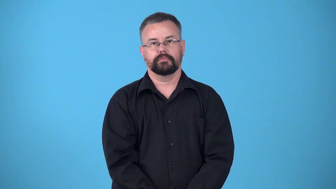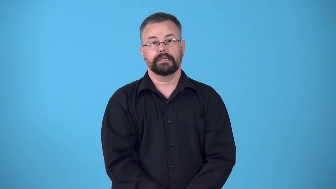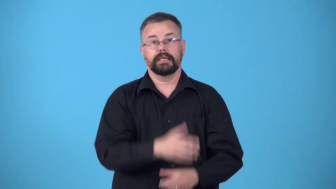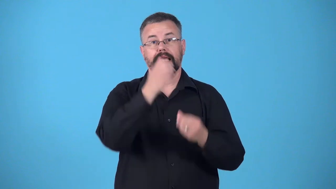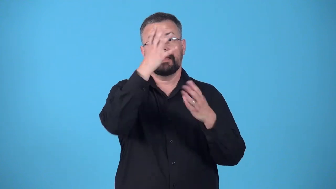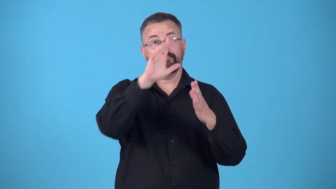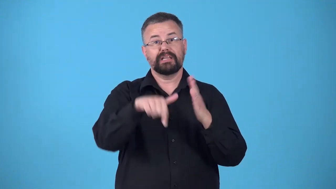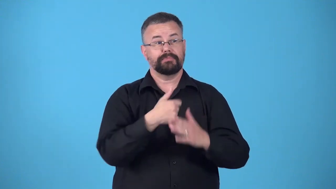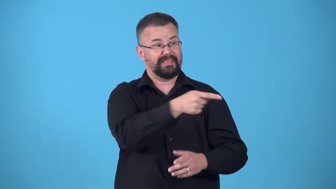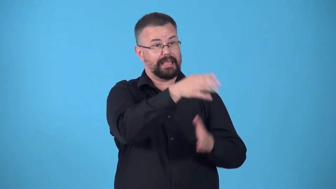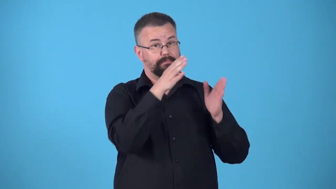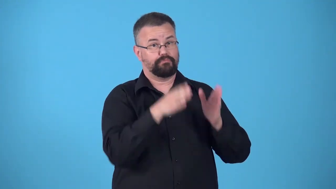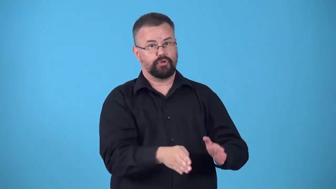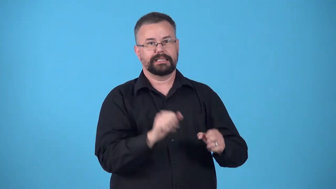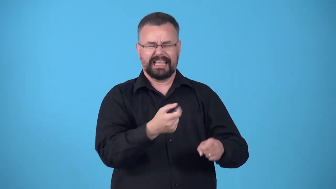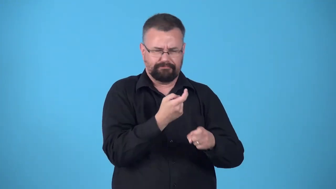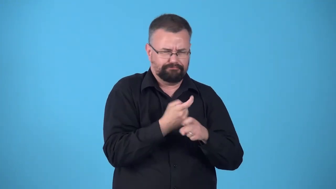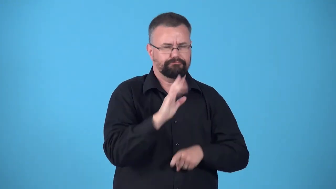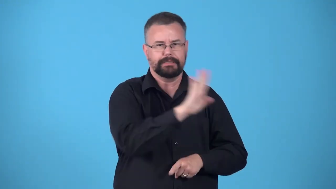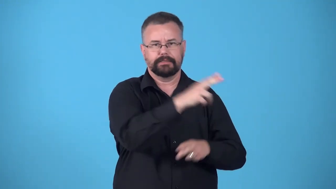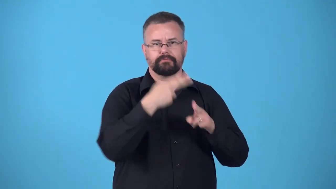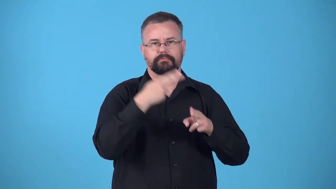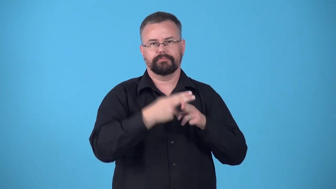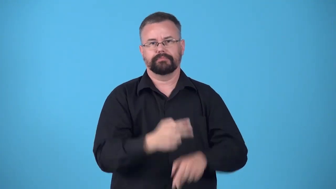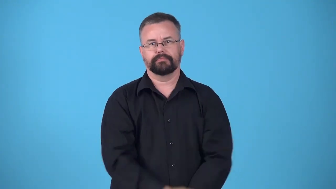dirt about a person